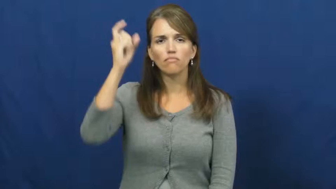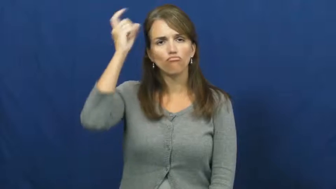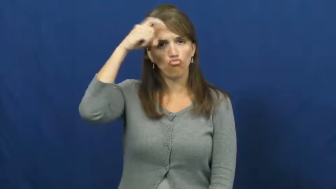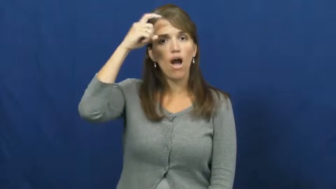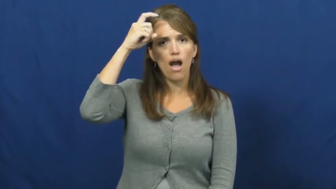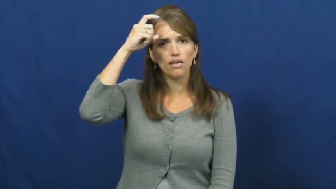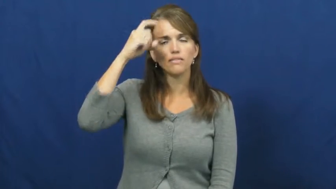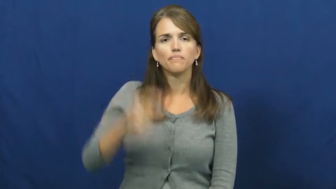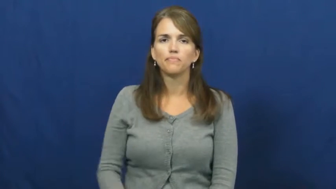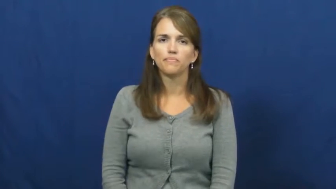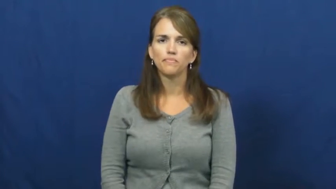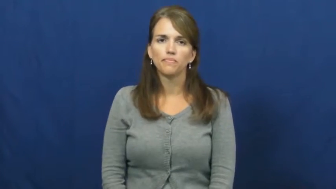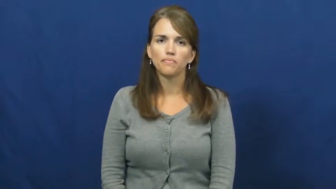sage-wise